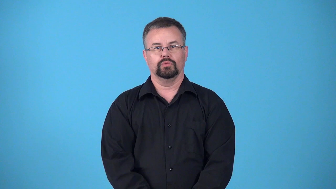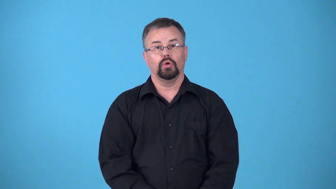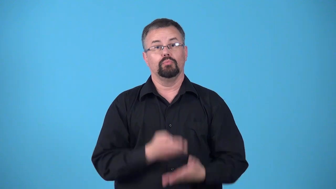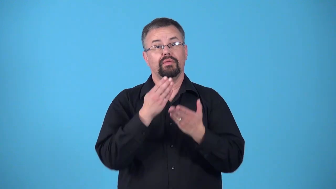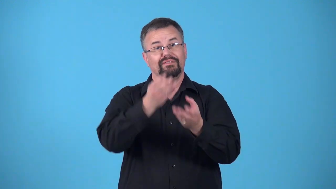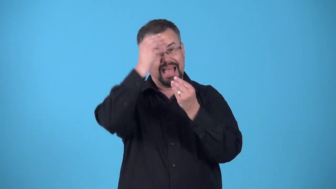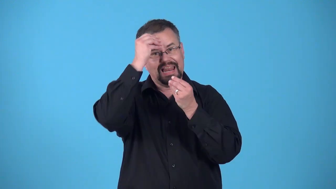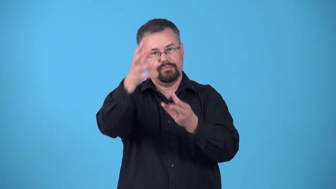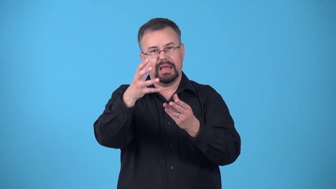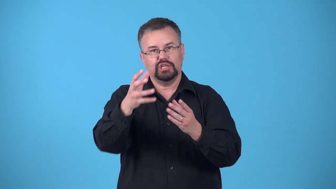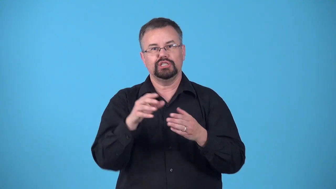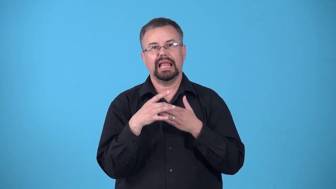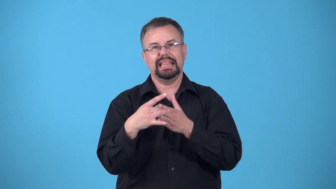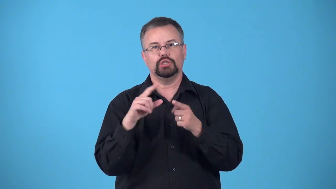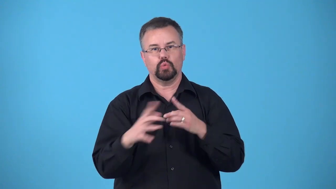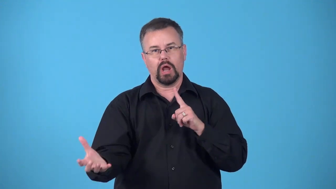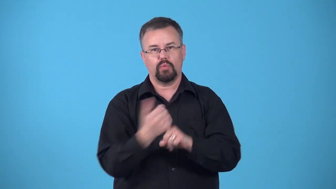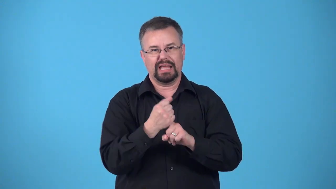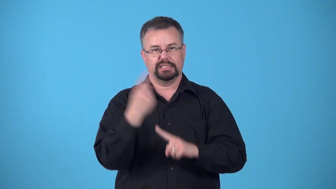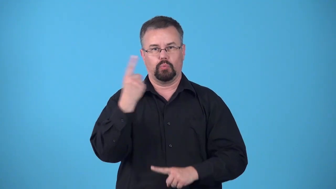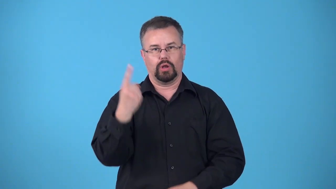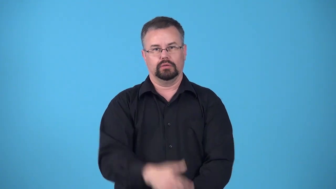sing like a canary